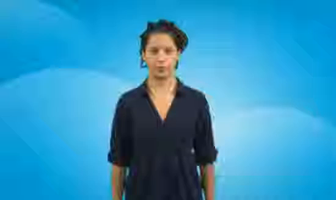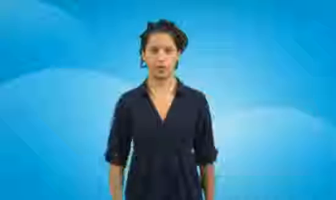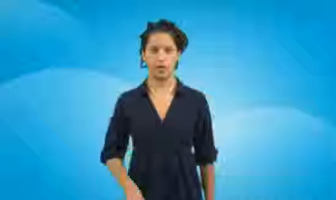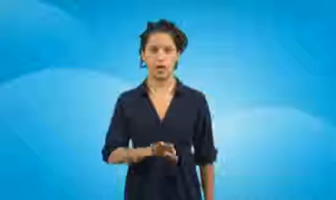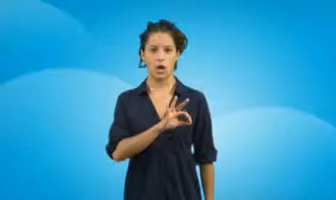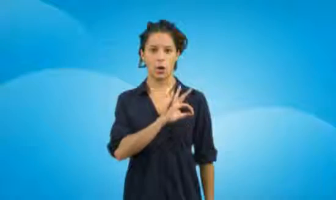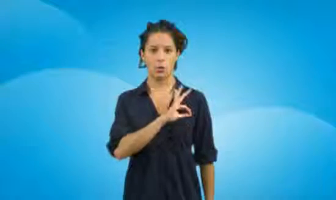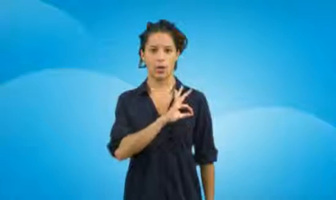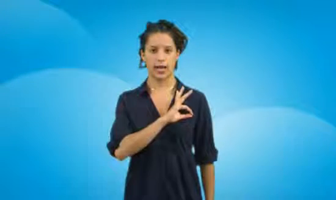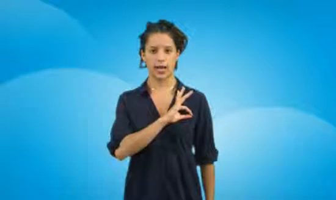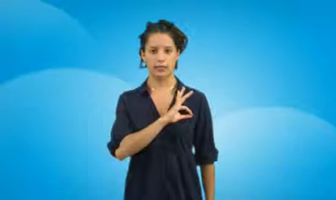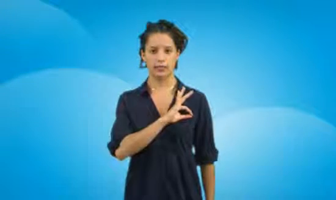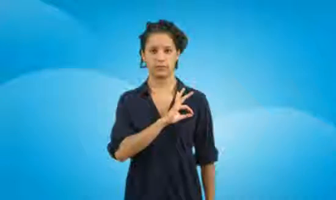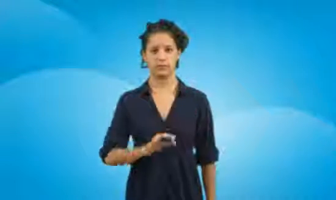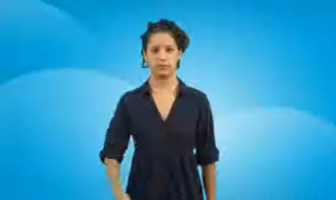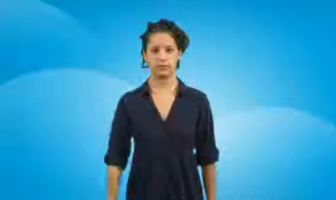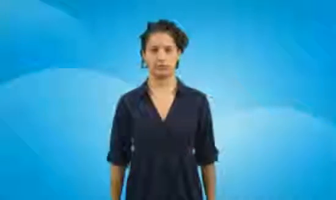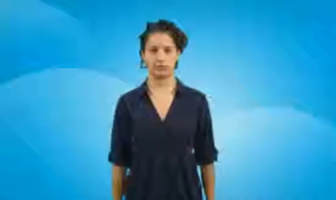Friend